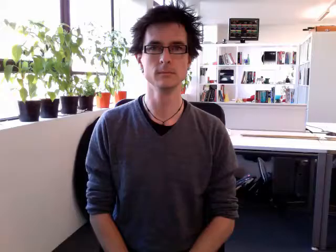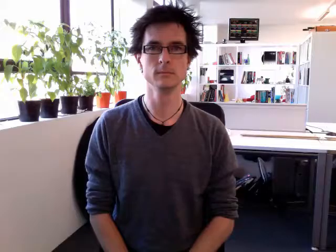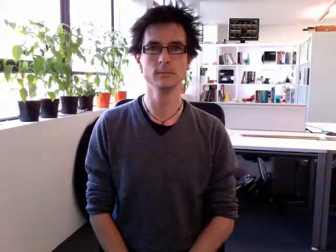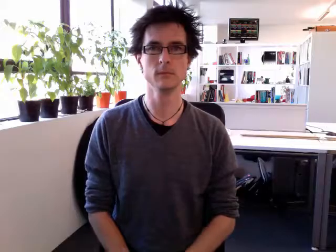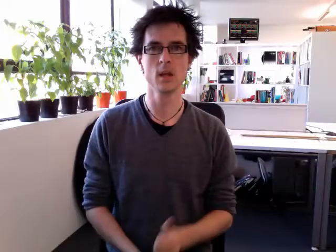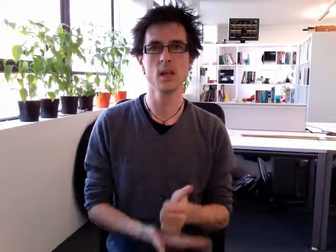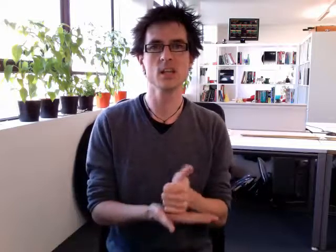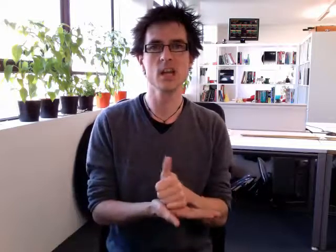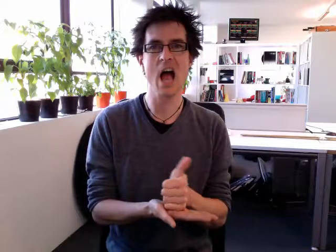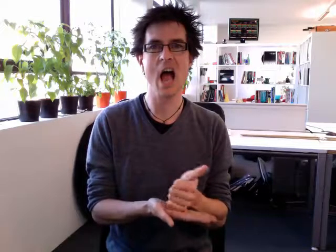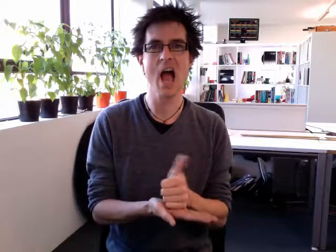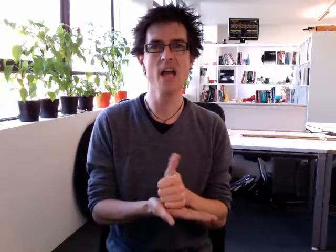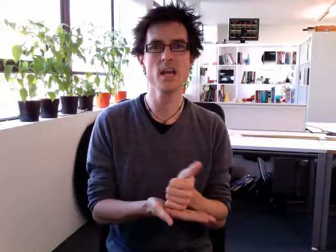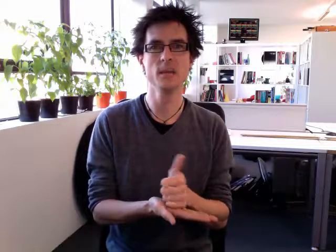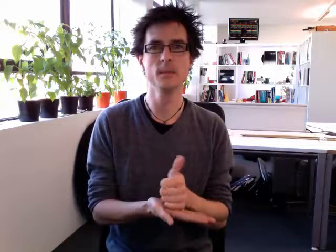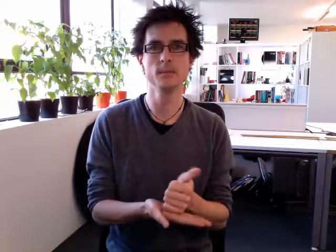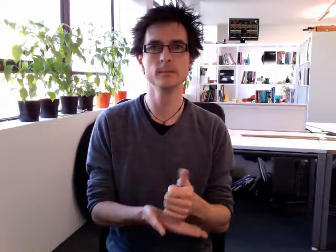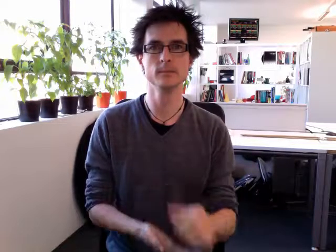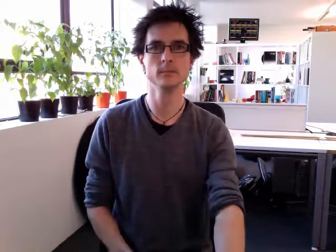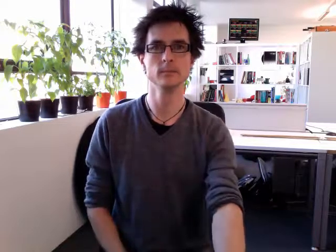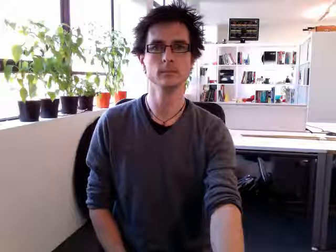gay